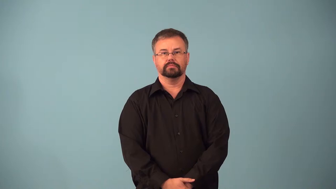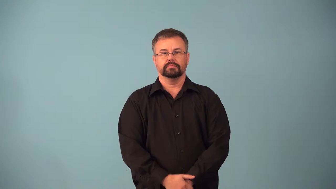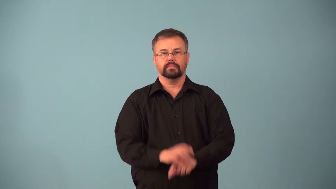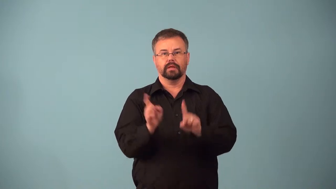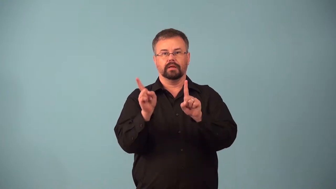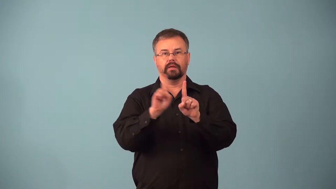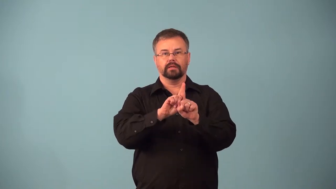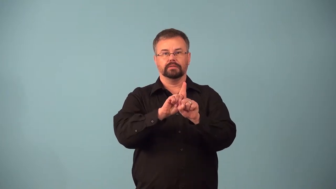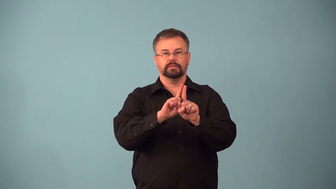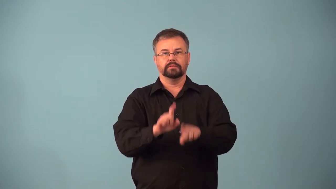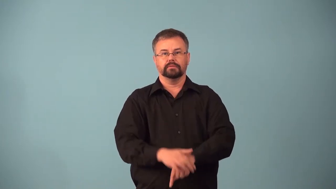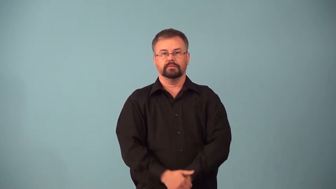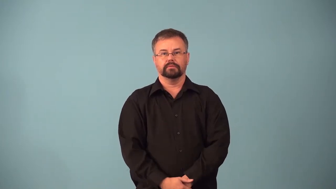against-touching